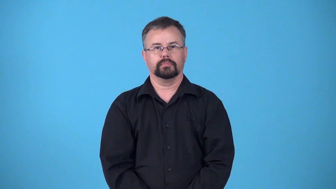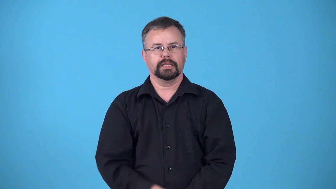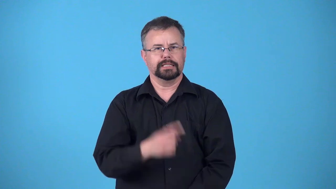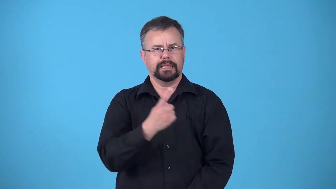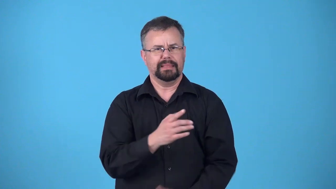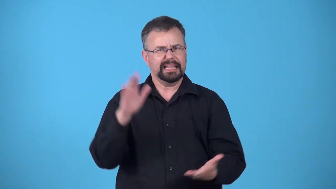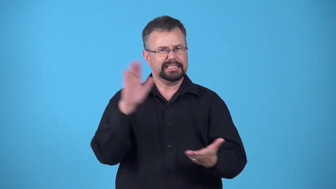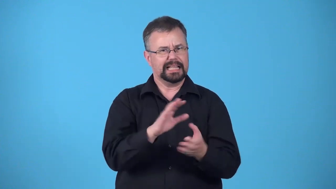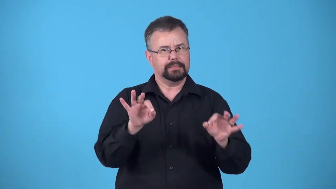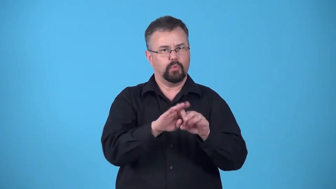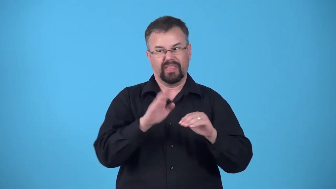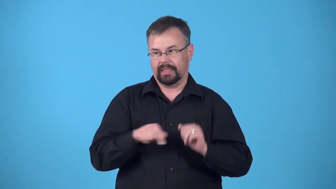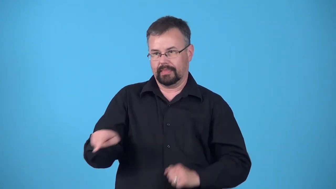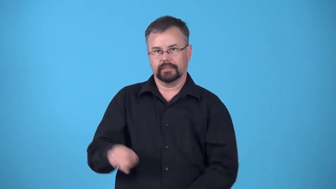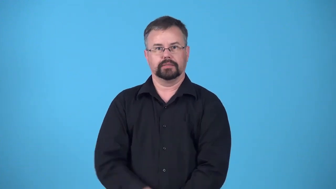collateral